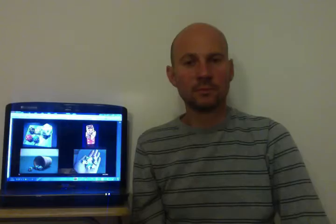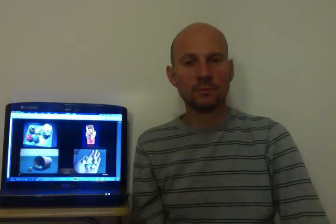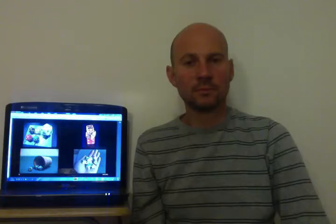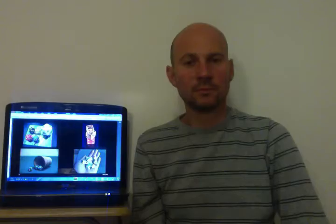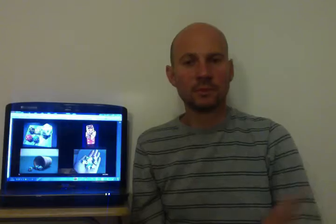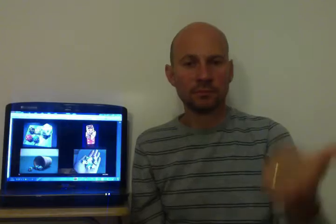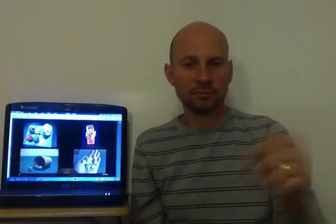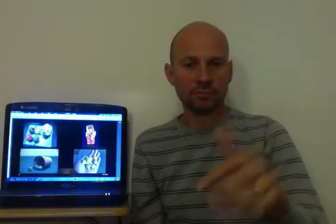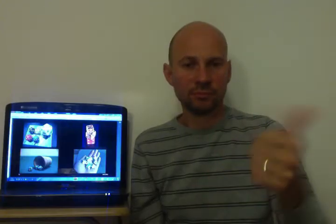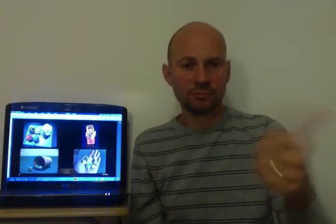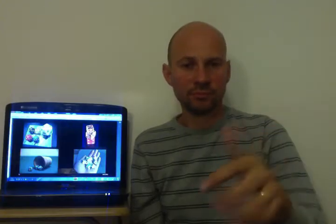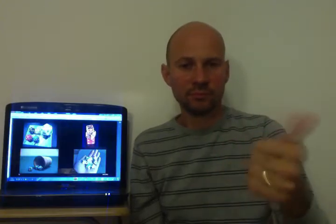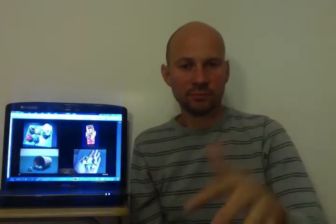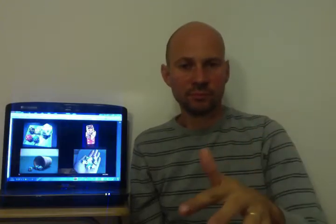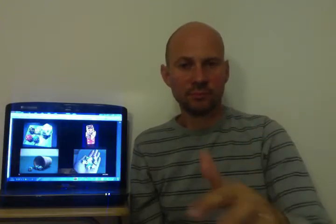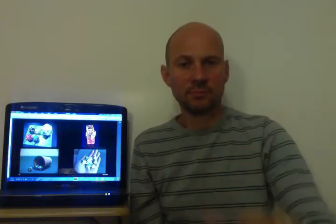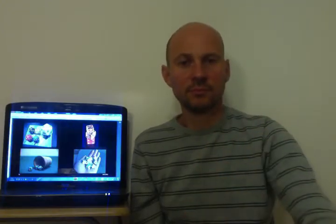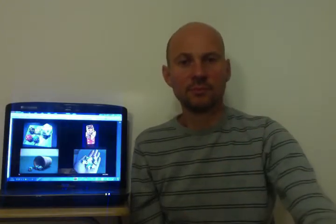dice